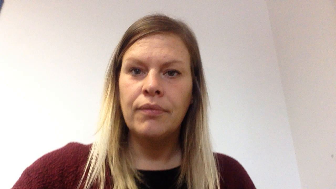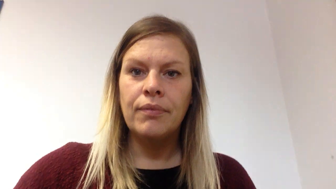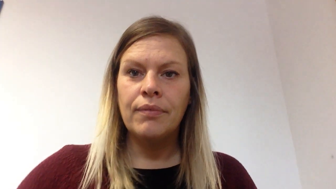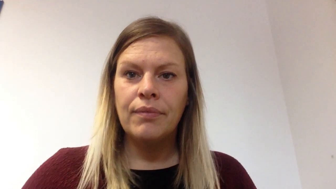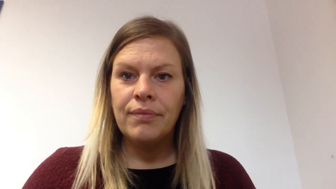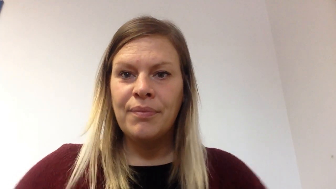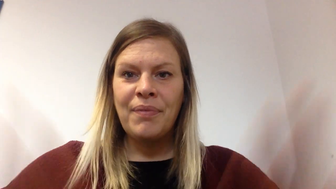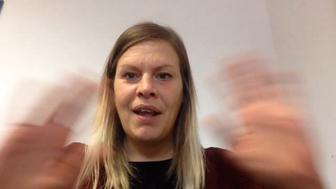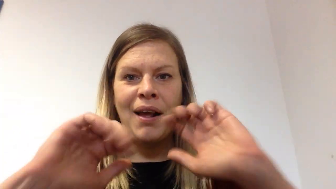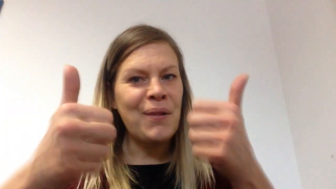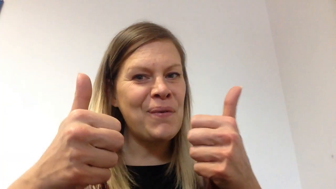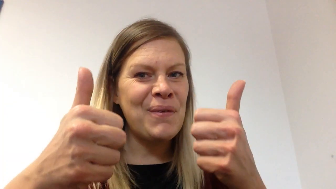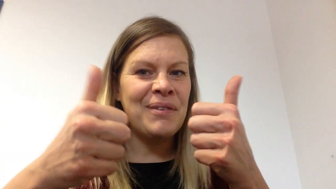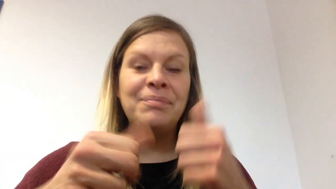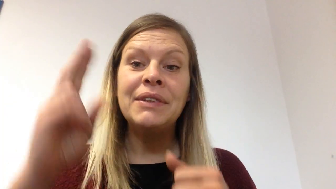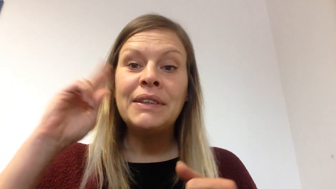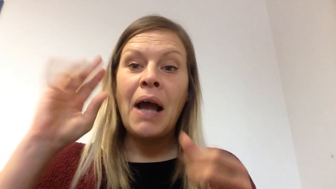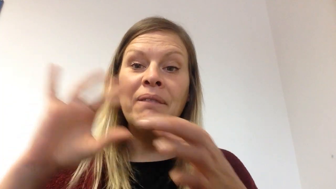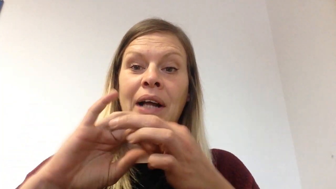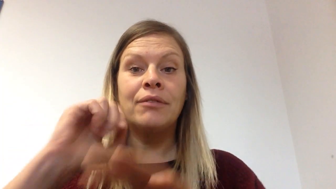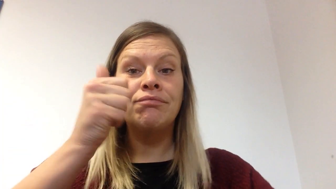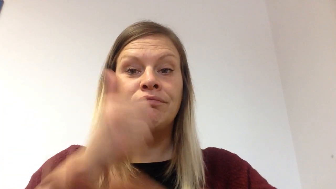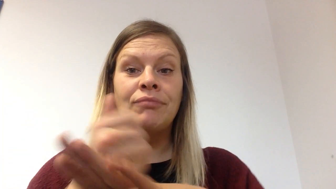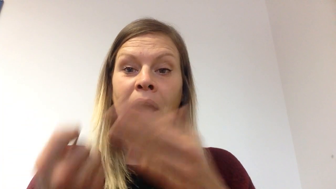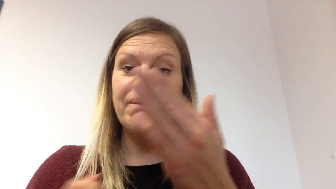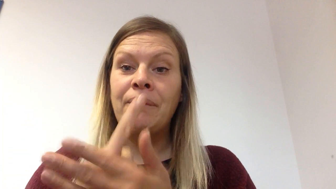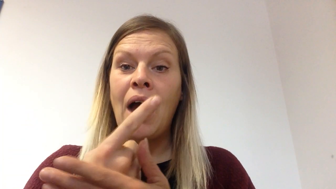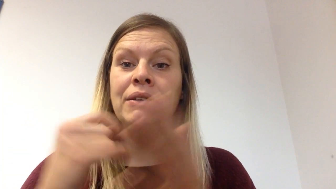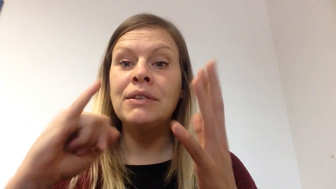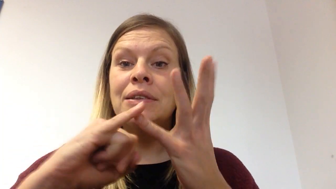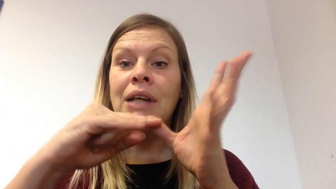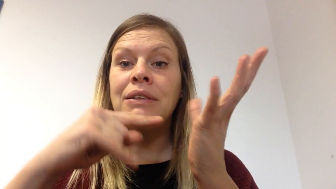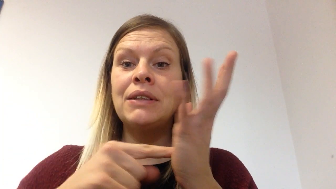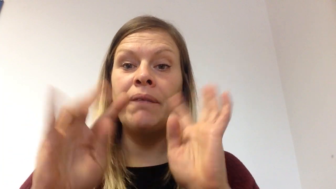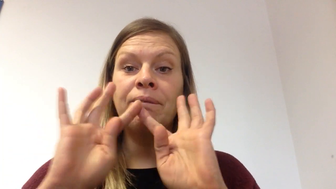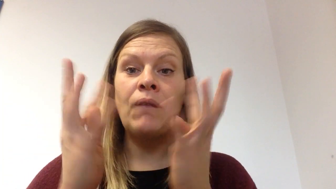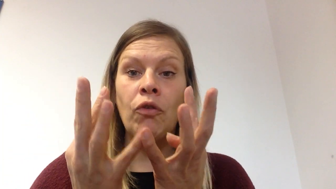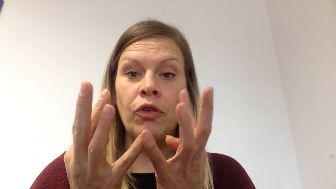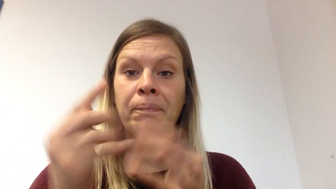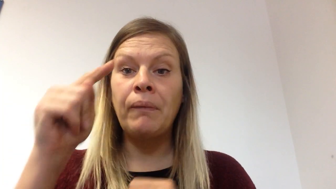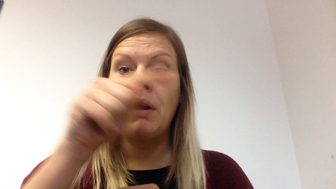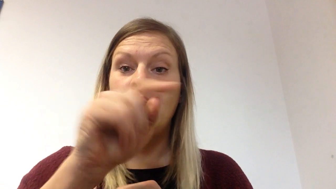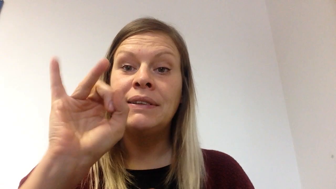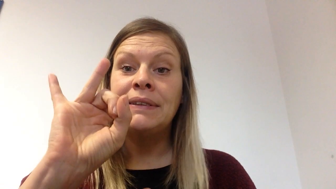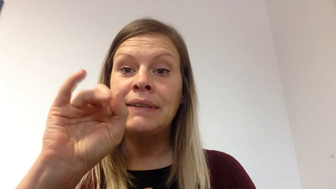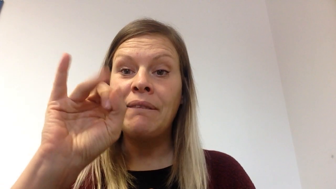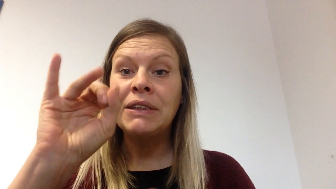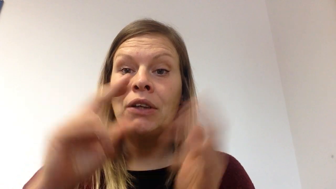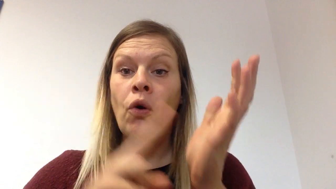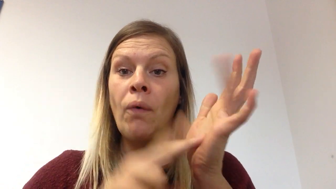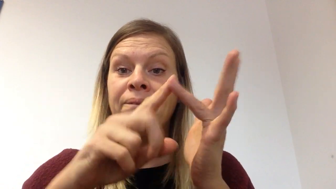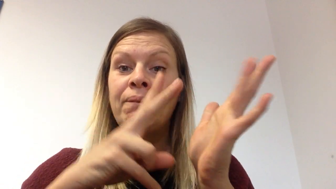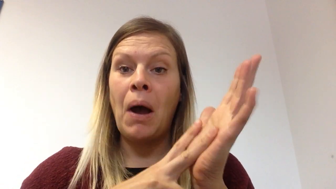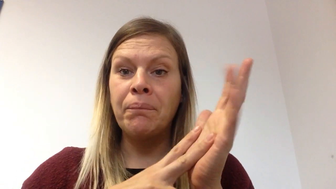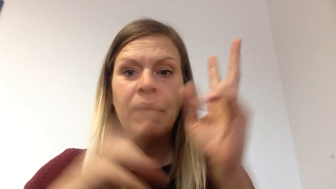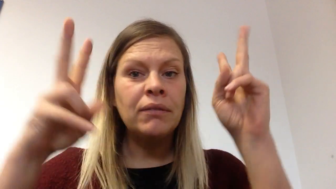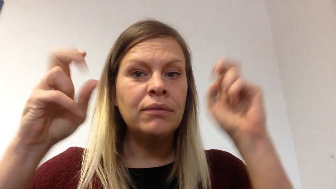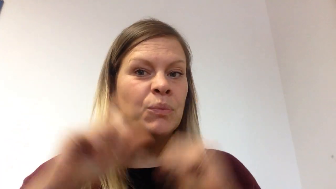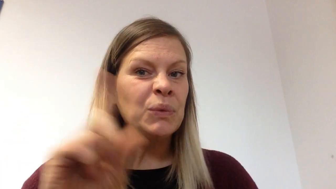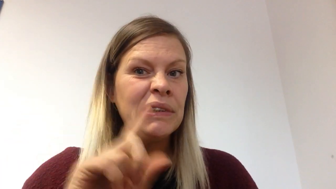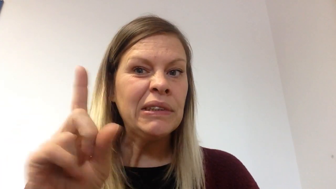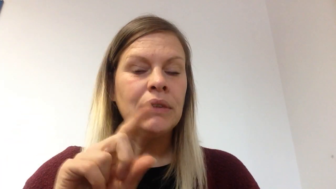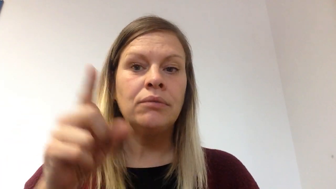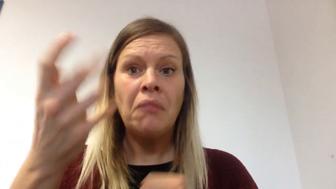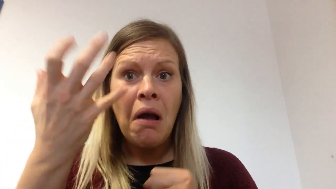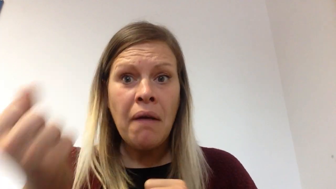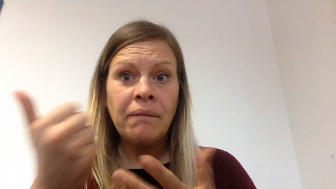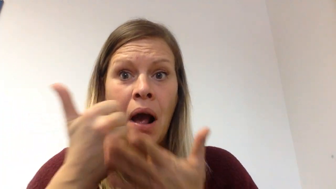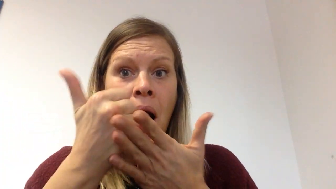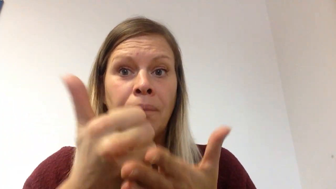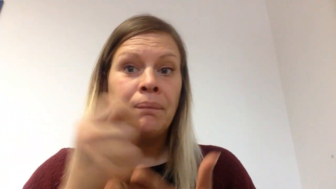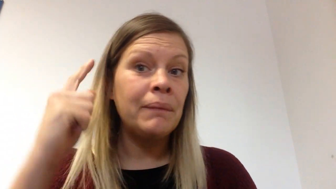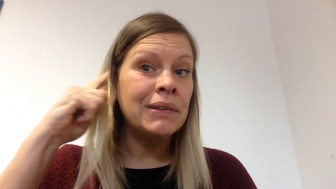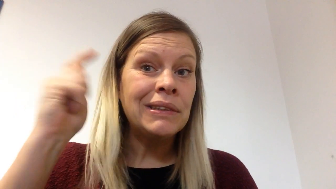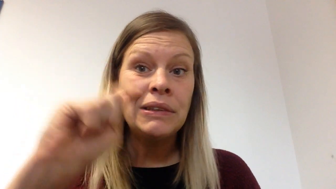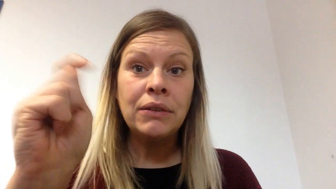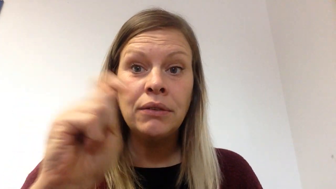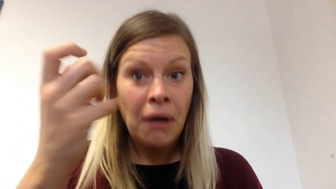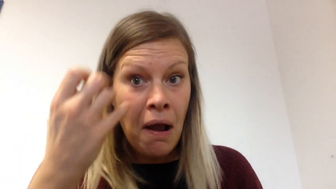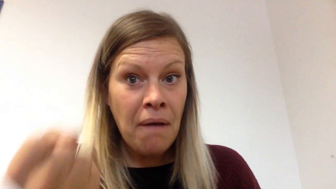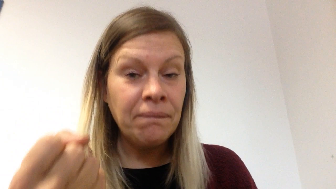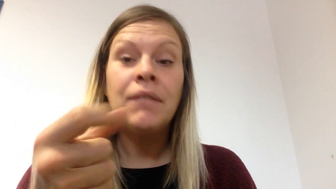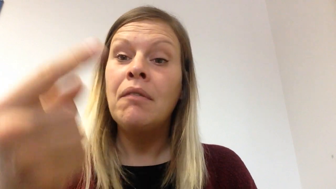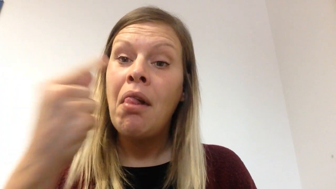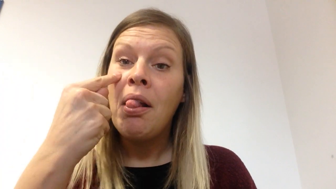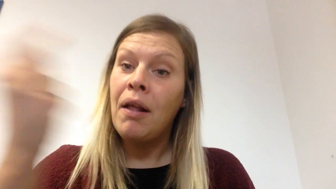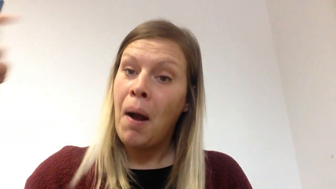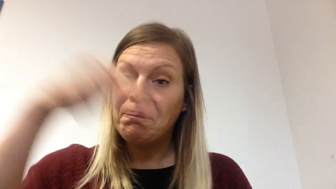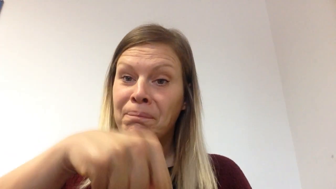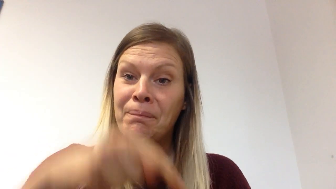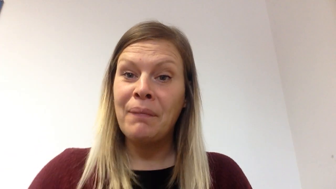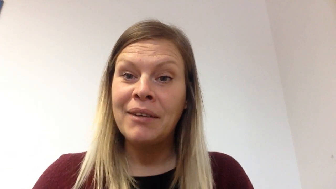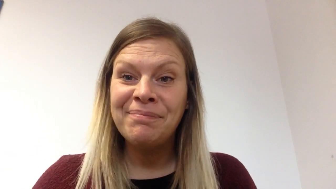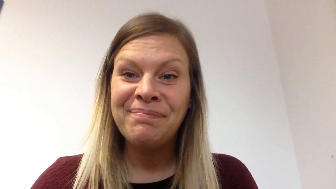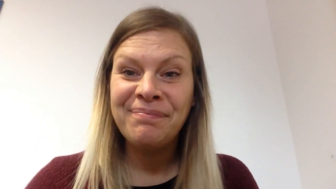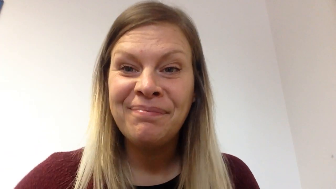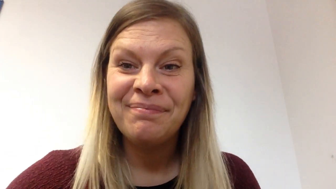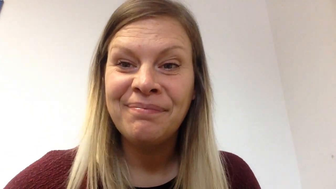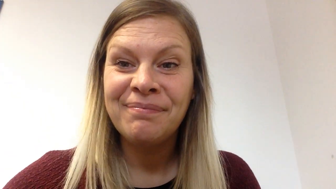tinnitus